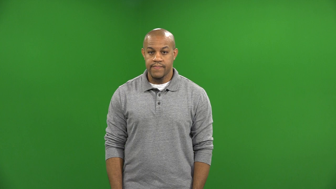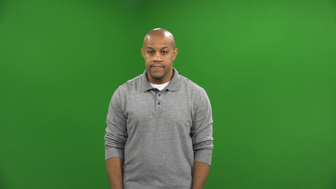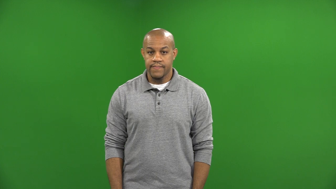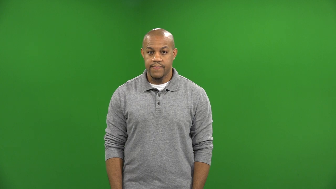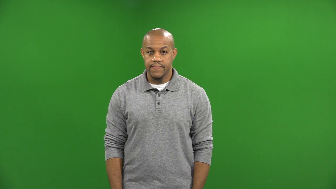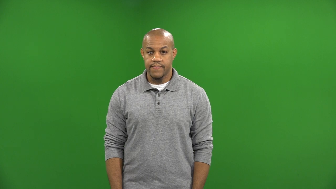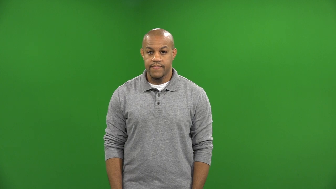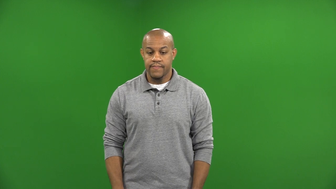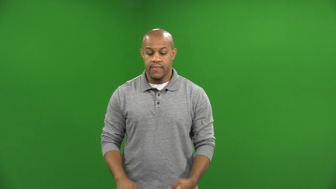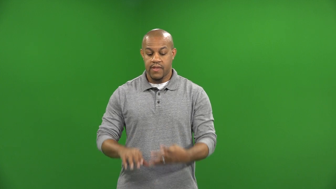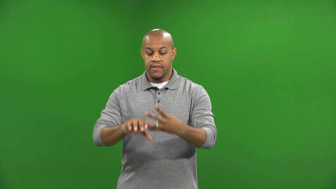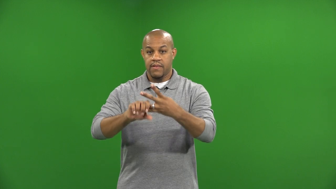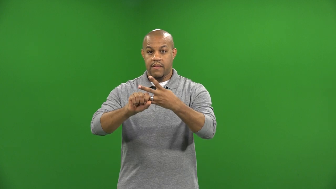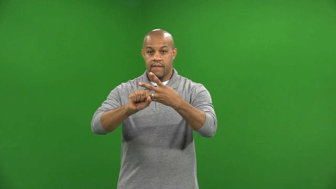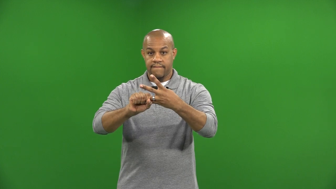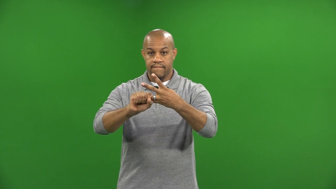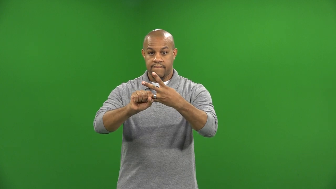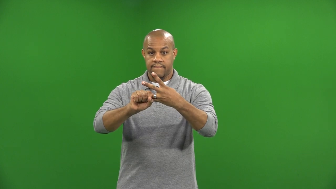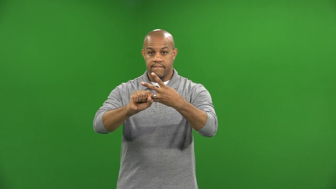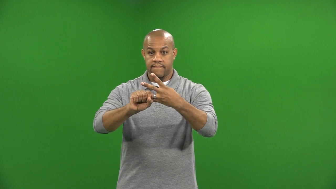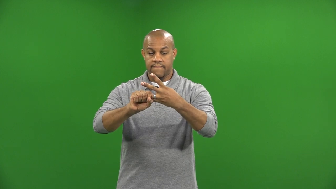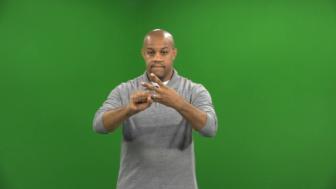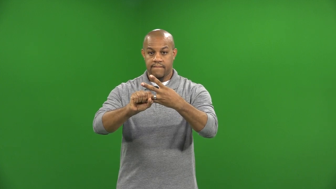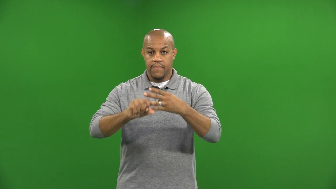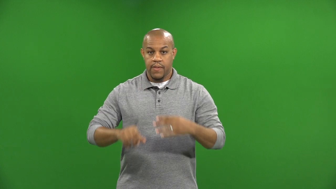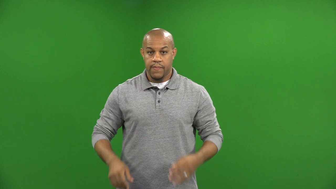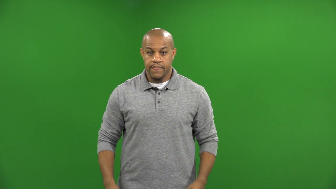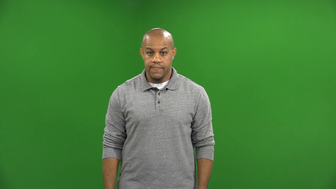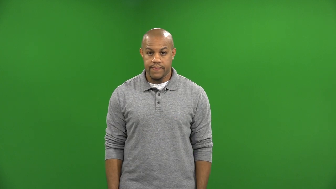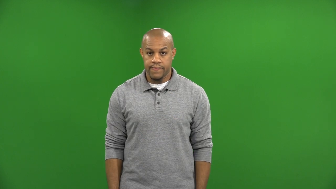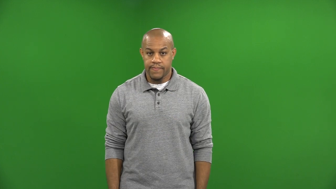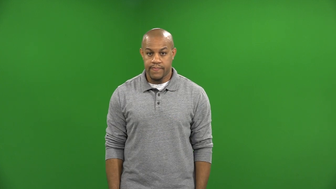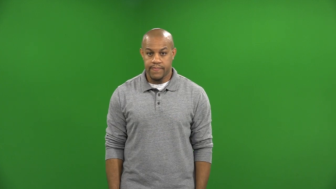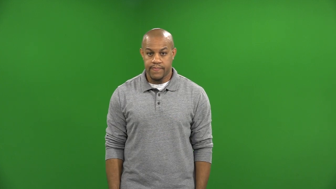Second half